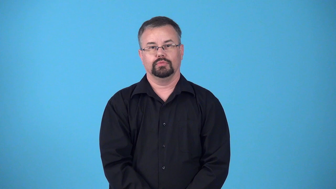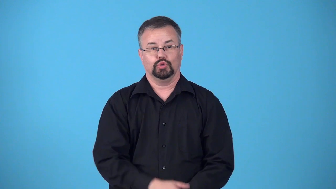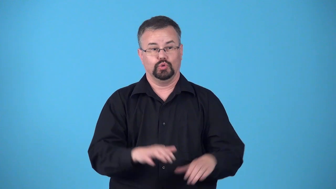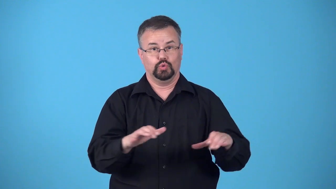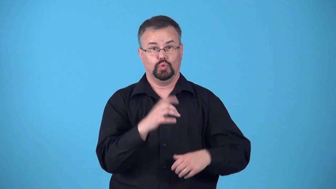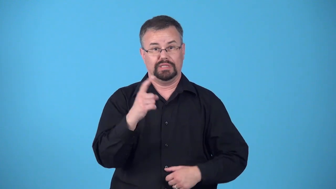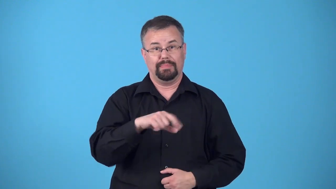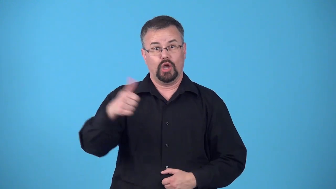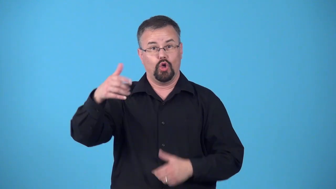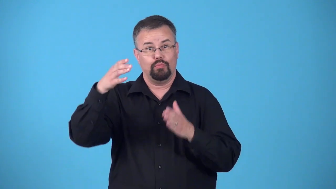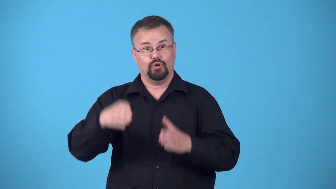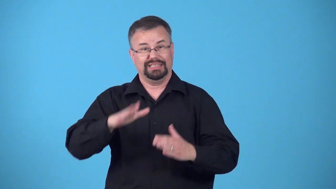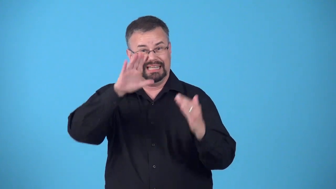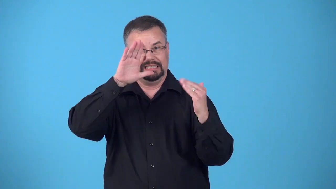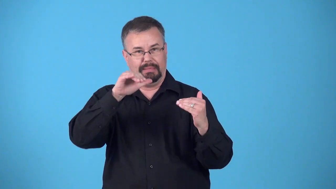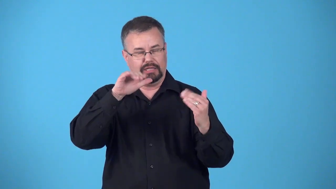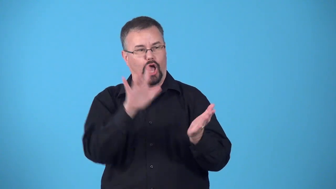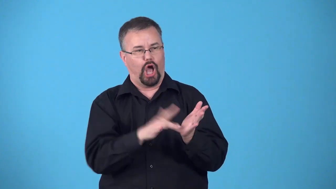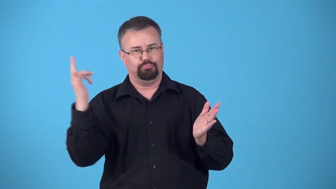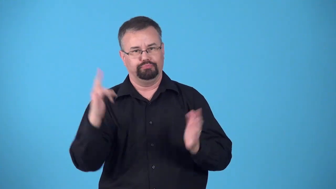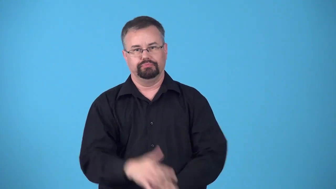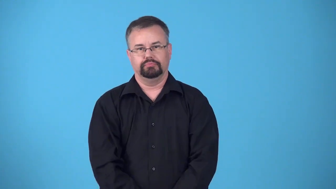play into someone's hands